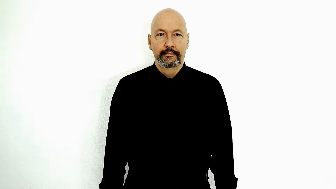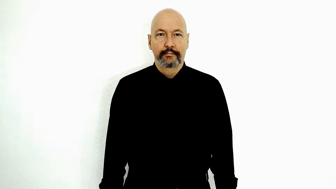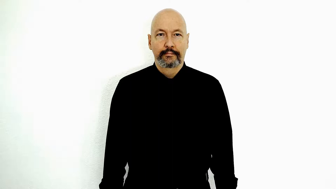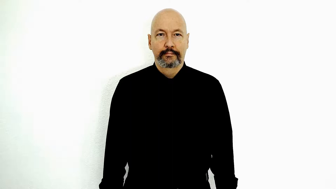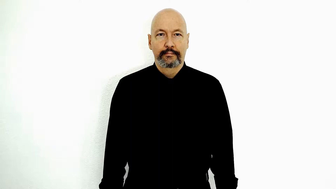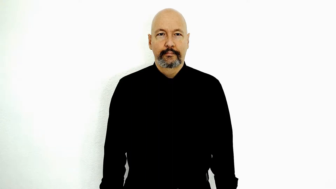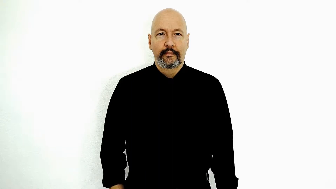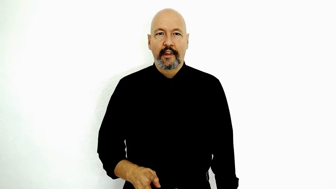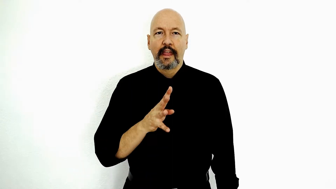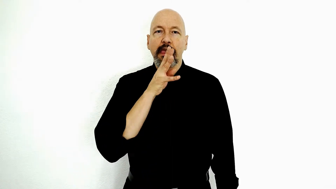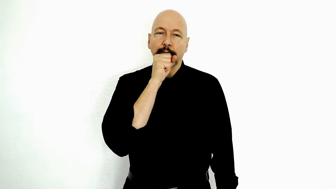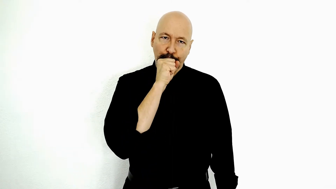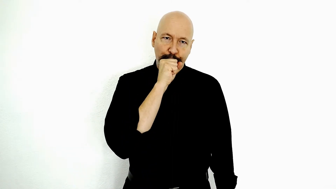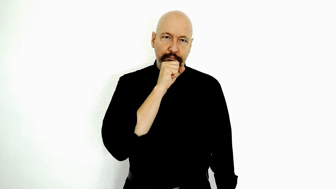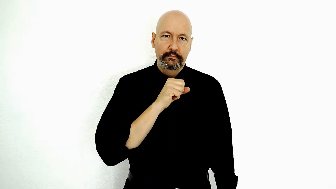SELECTIVE-MUTISM-[variation]